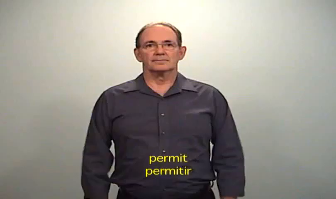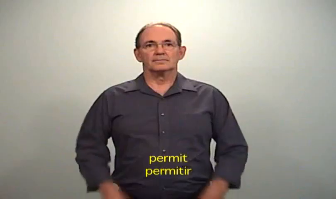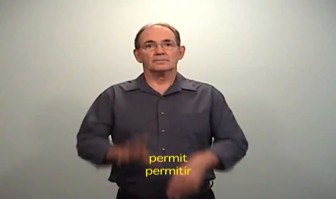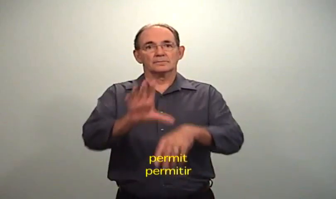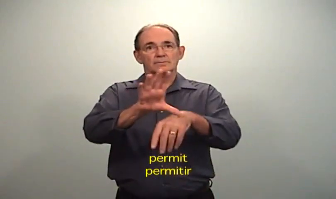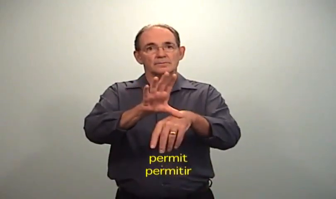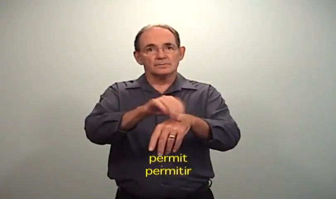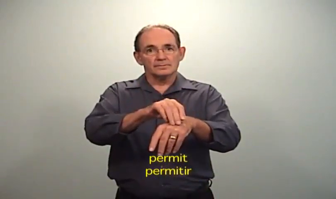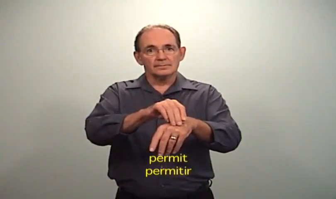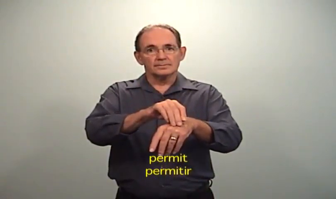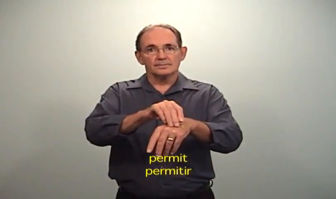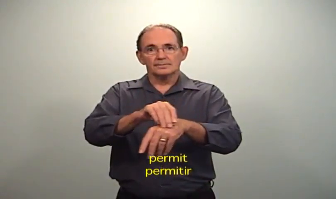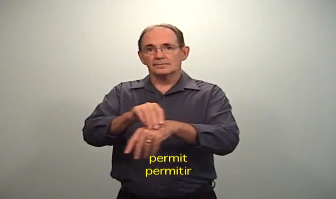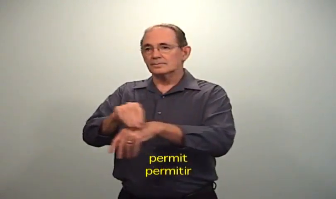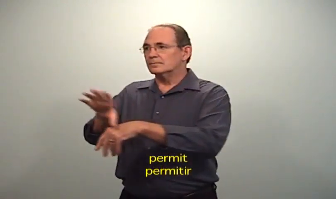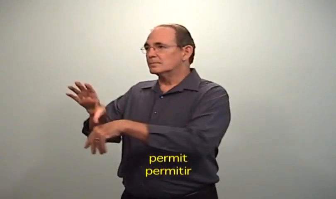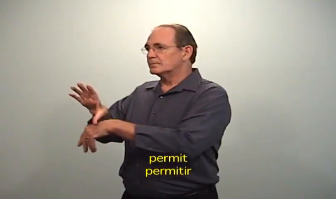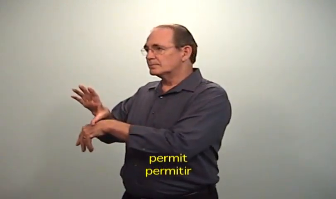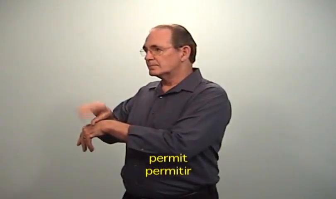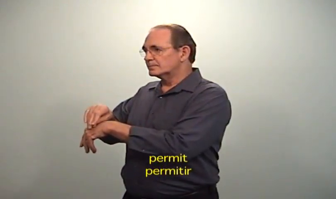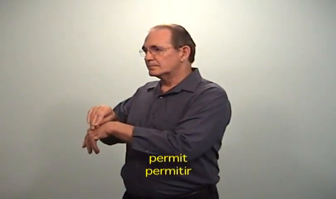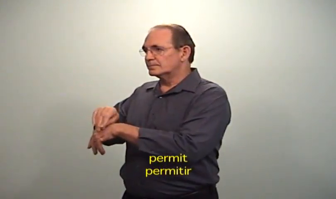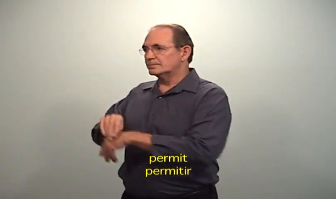Permit